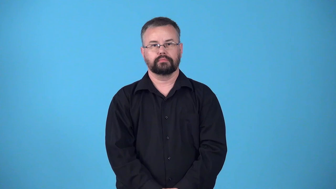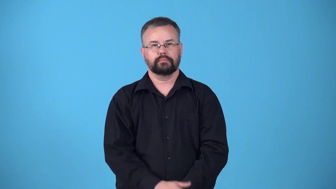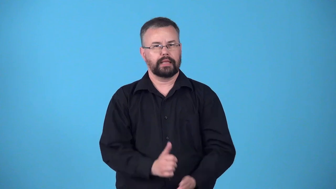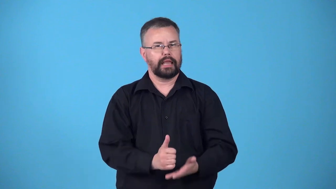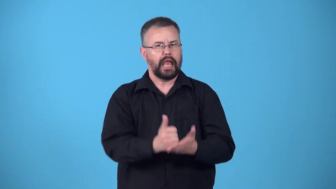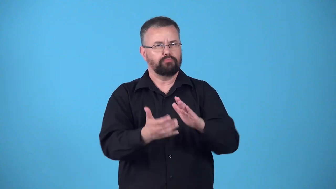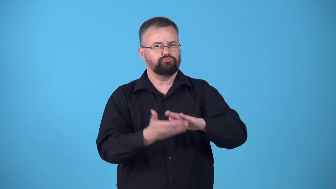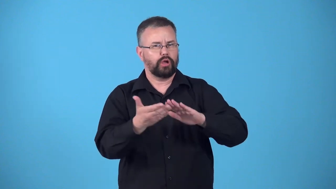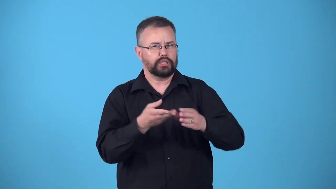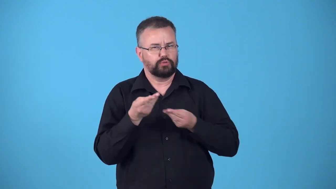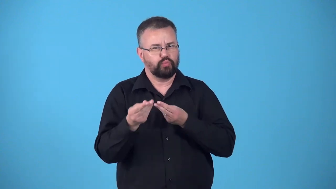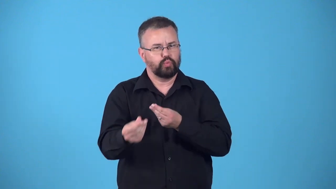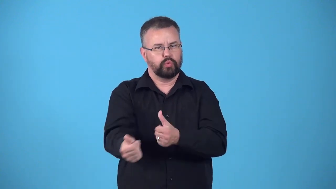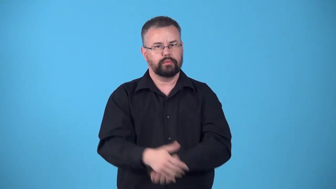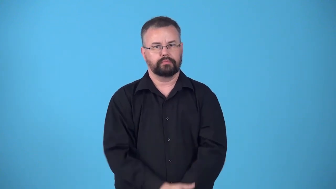grease the skids